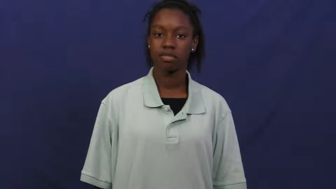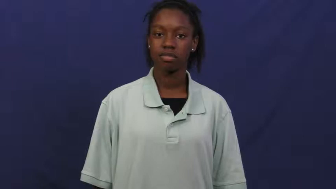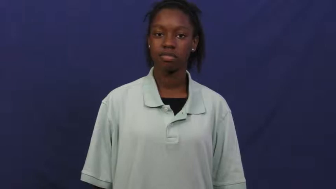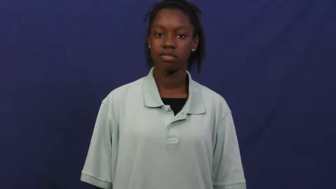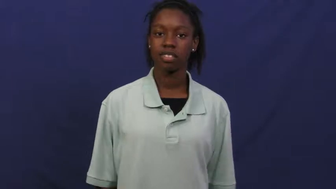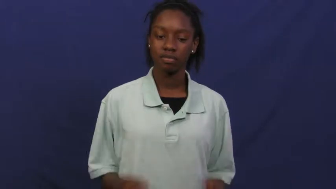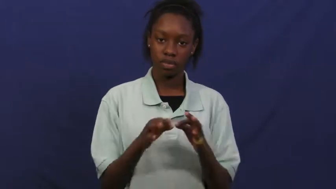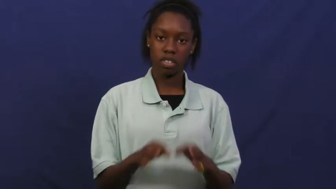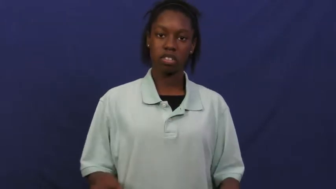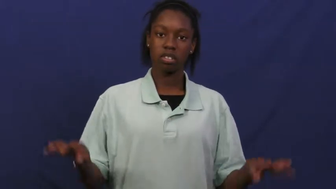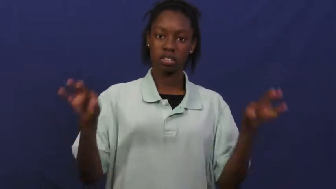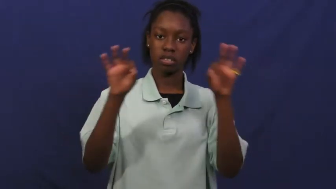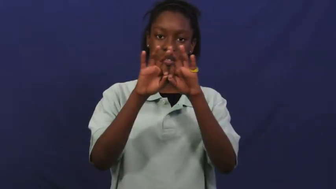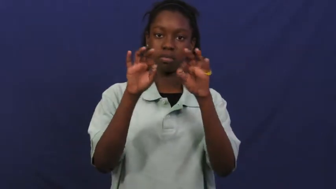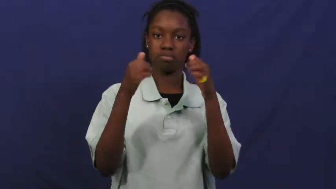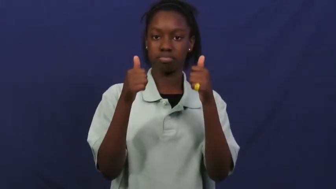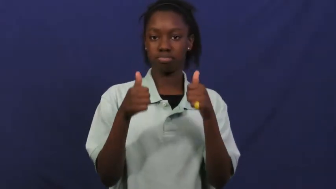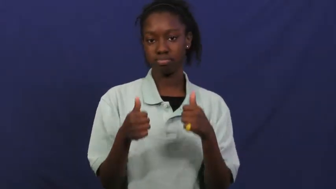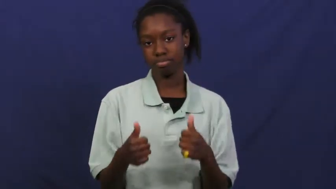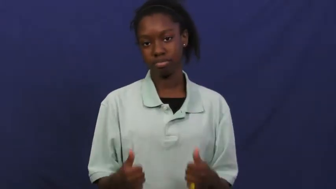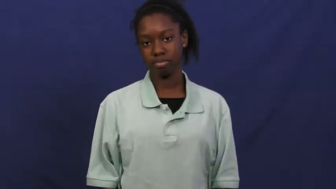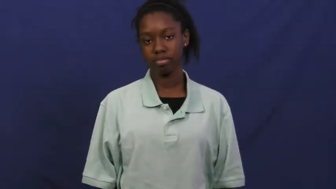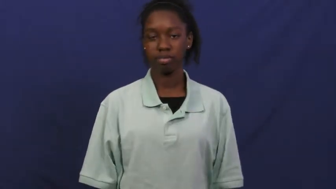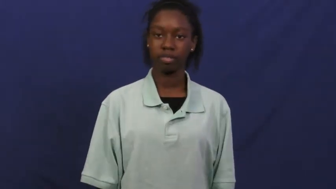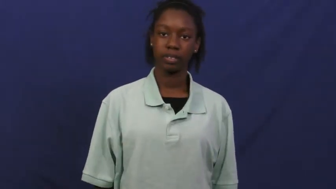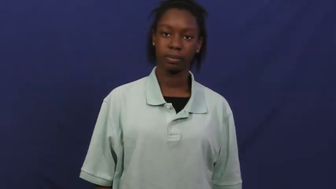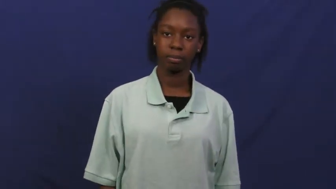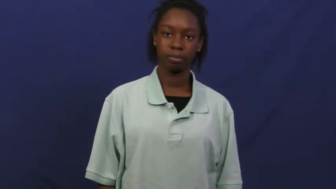depreciate